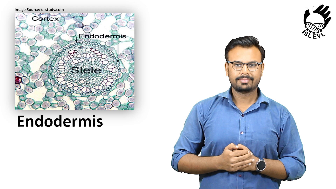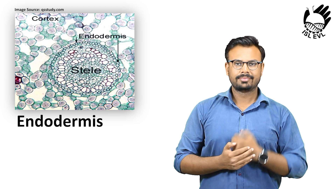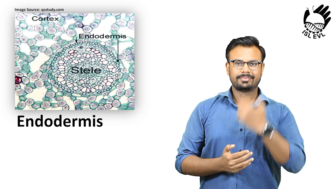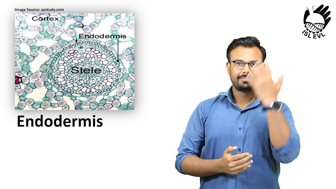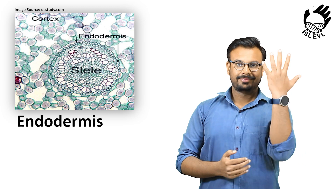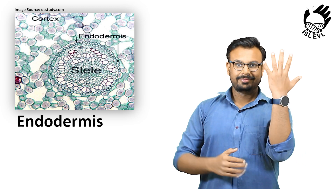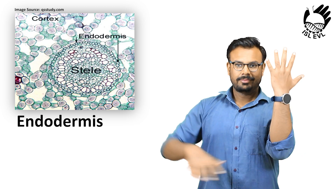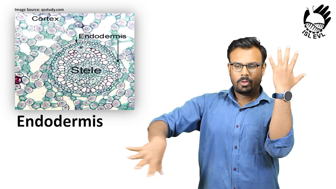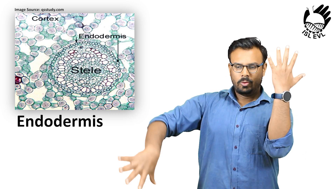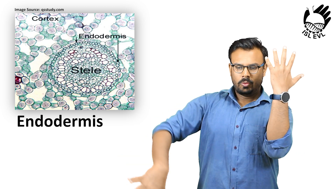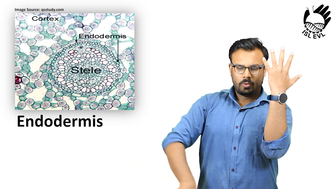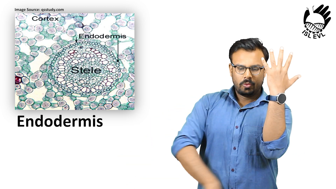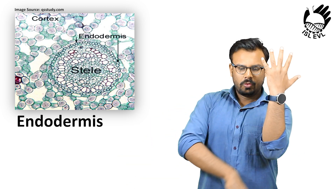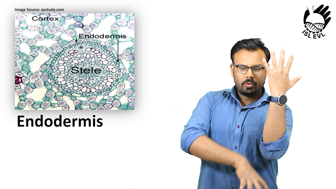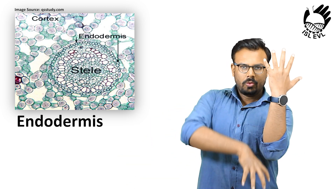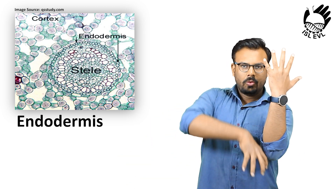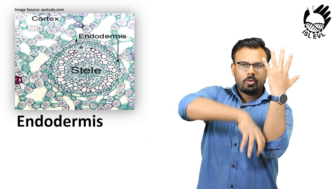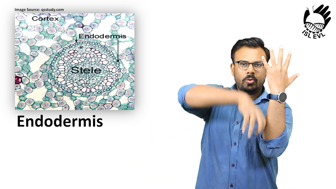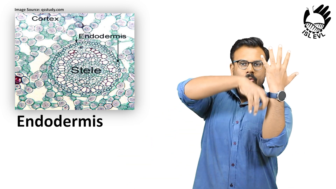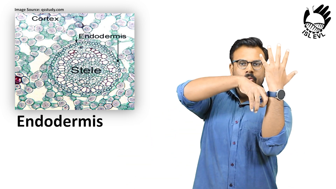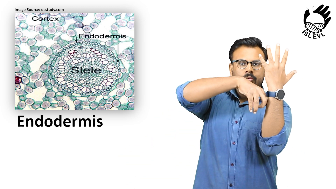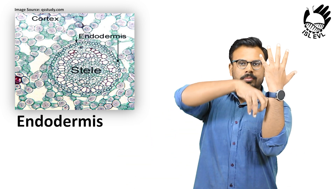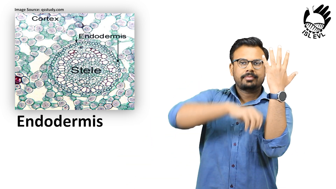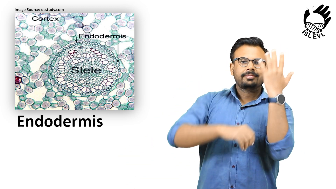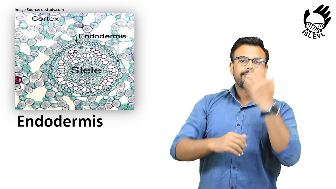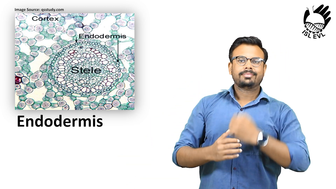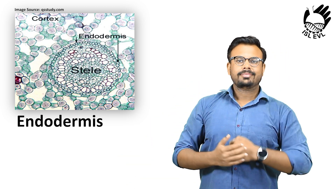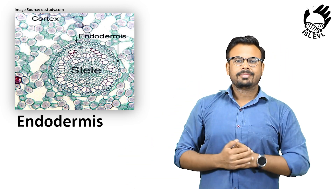Endodermis